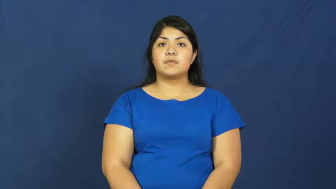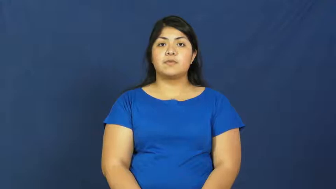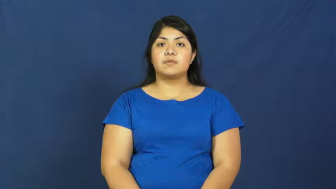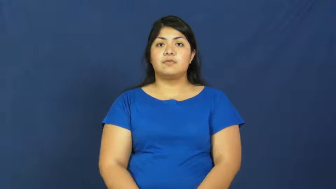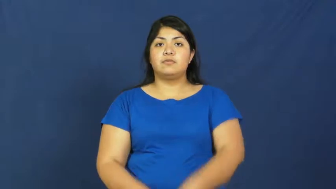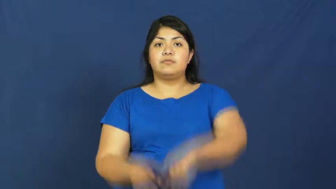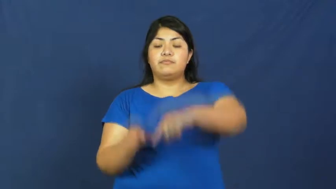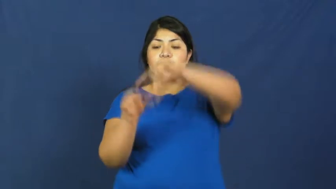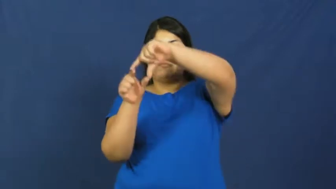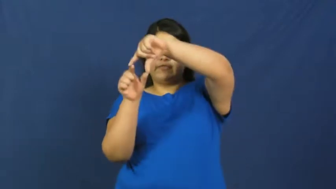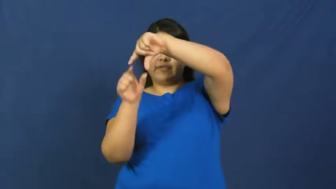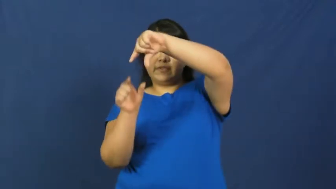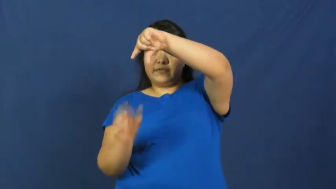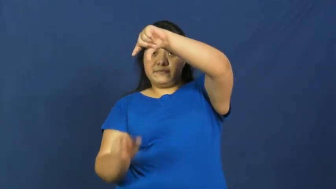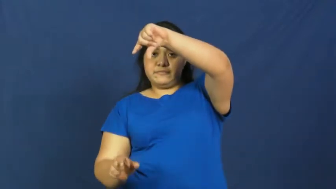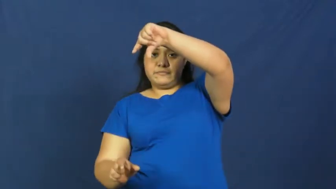belt